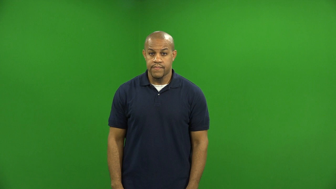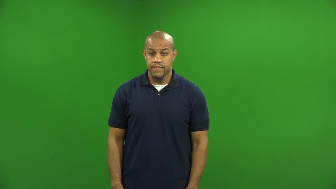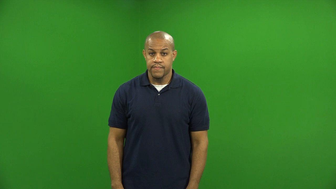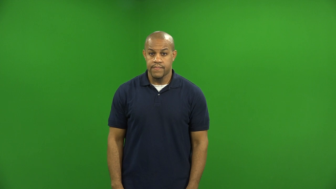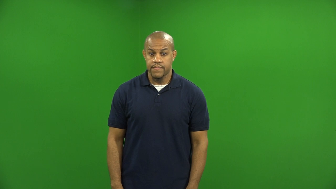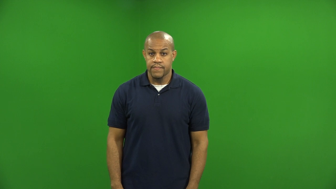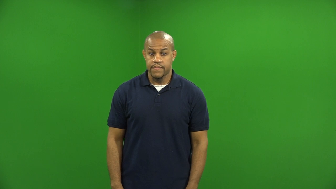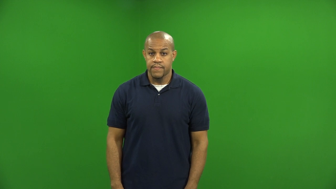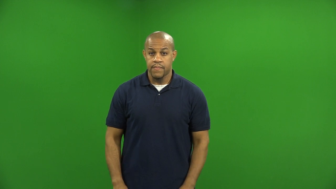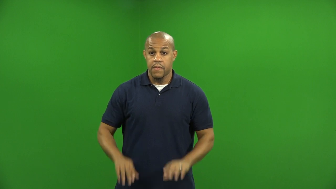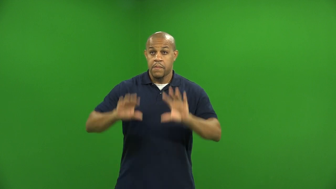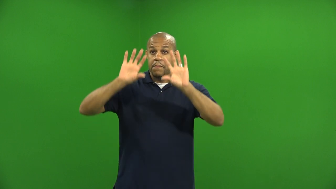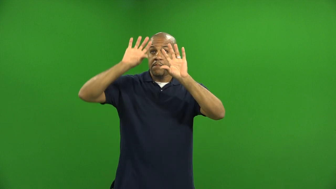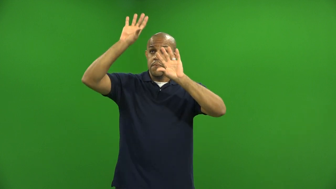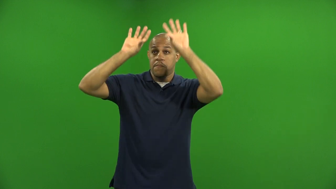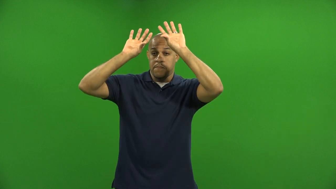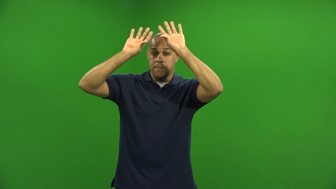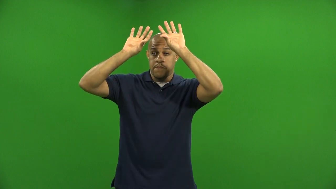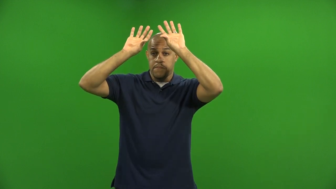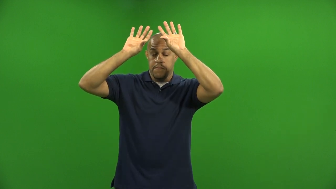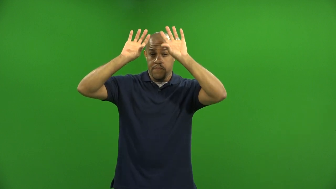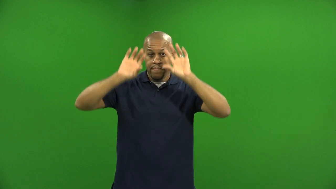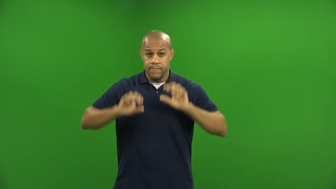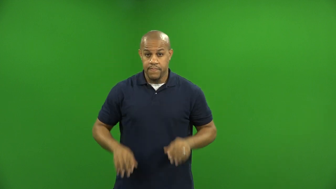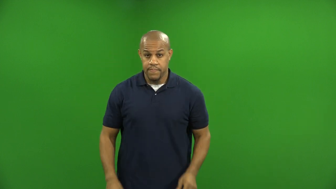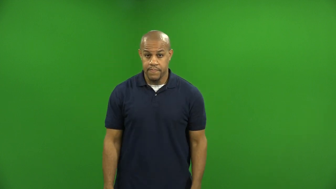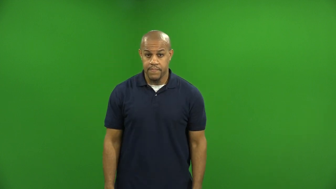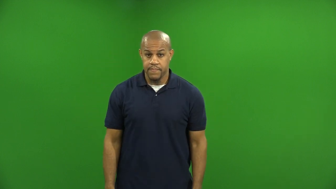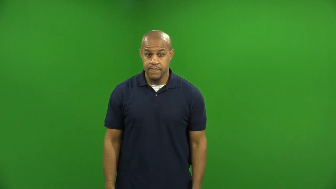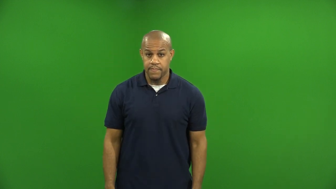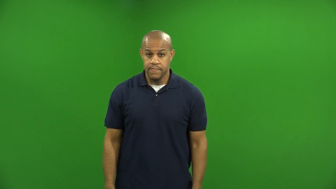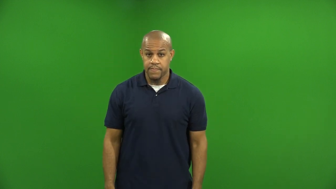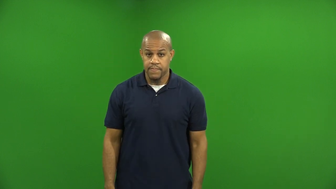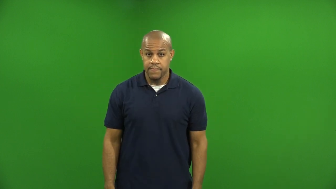Illegal hit set